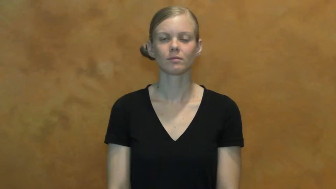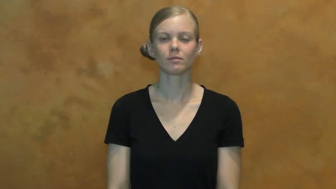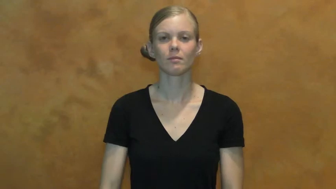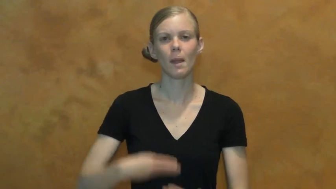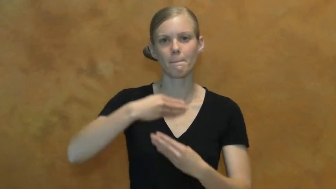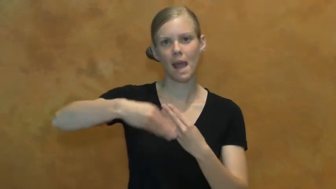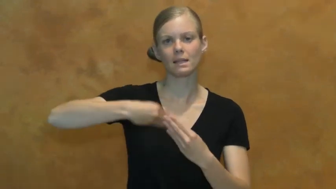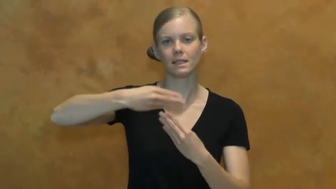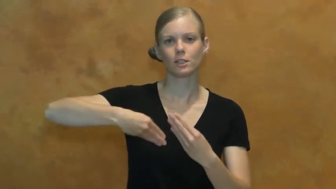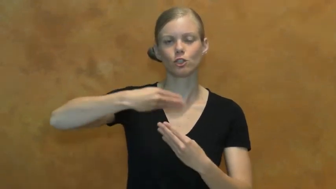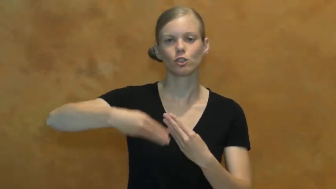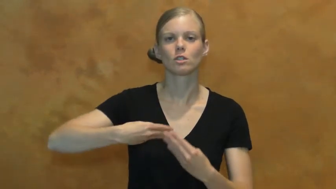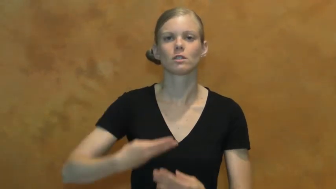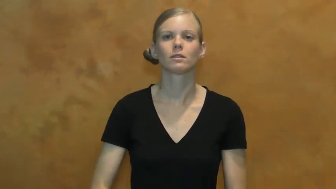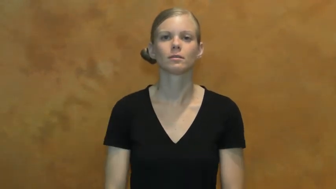bandage